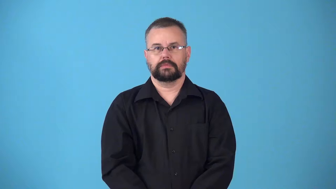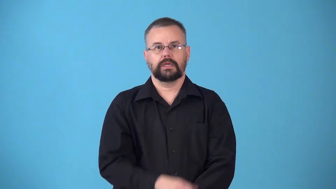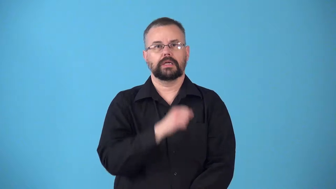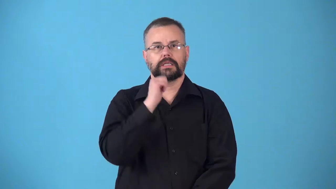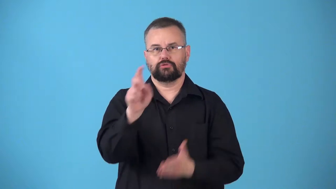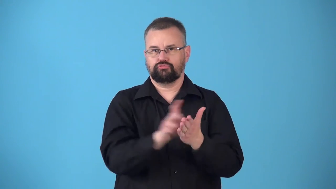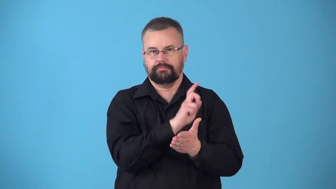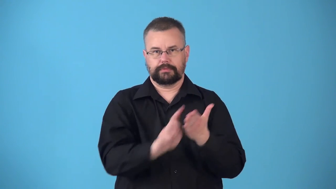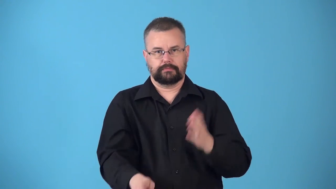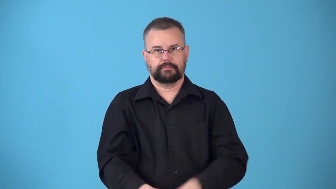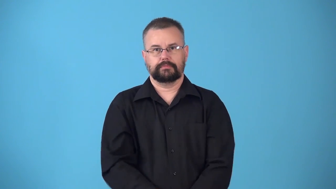nondiscrimination